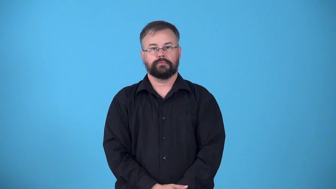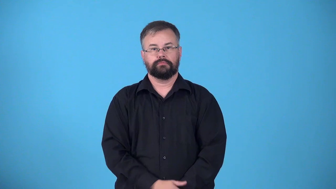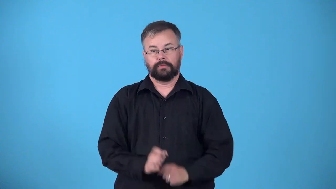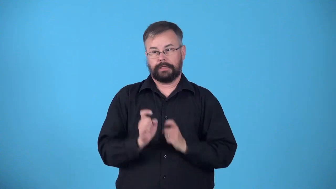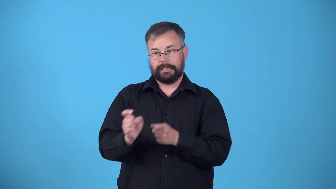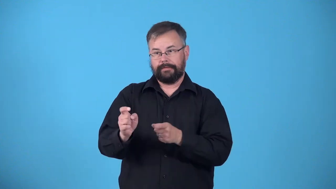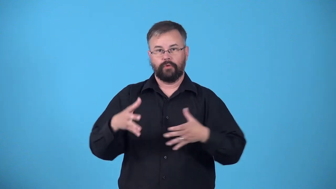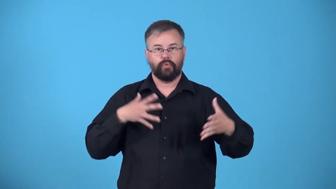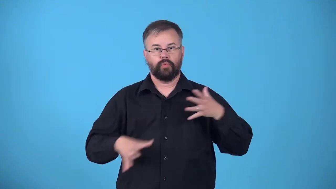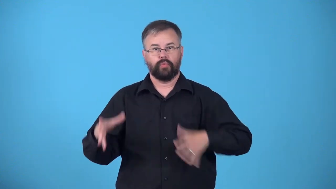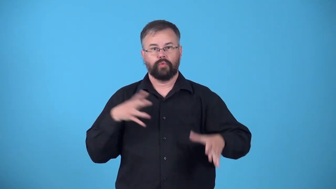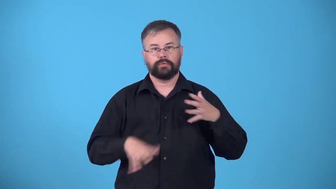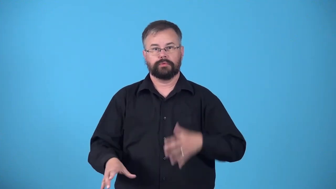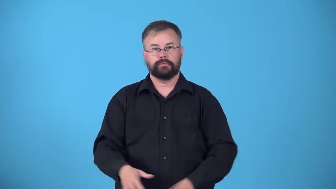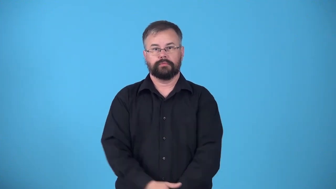habilitate